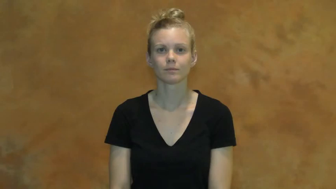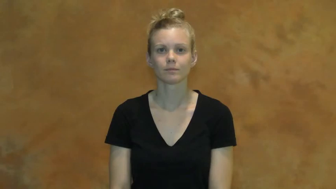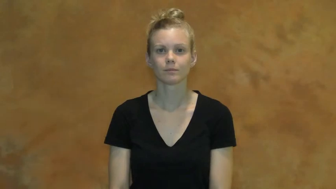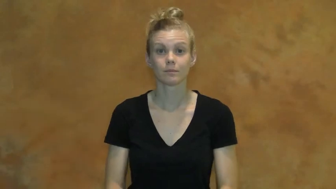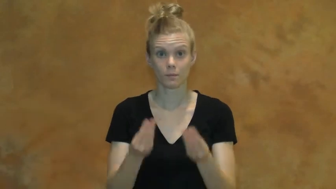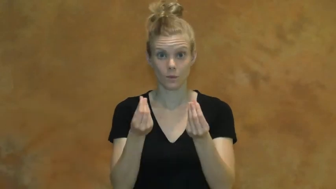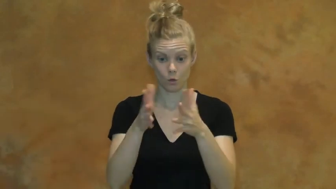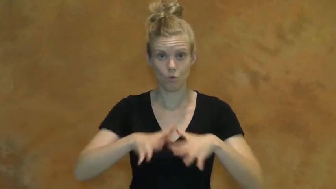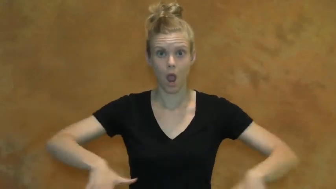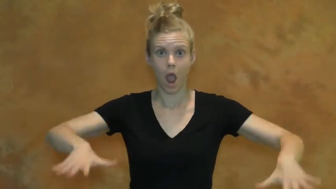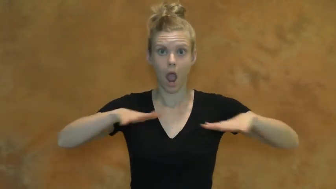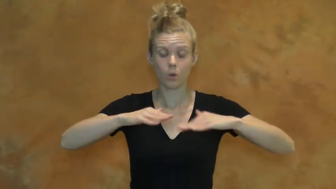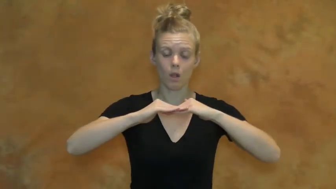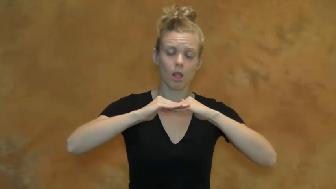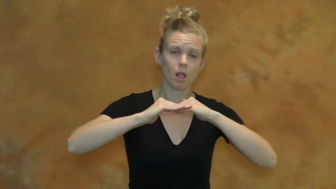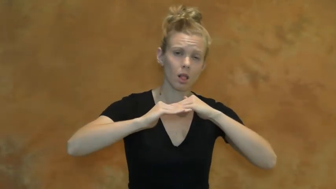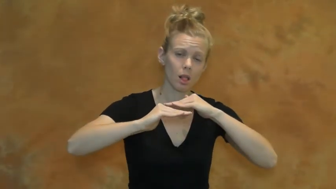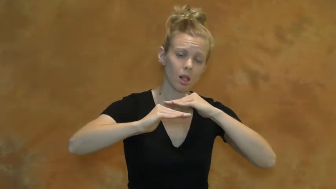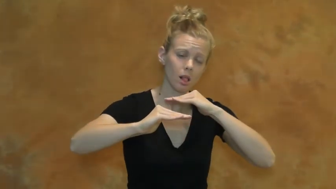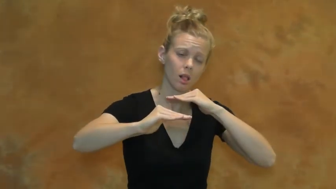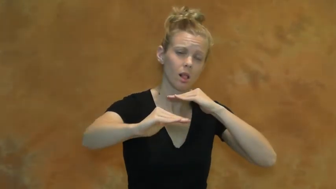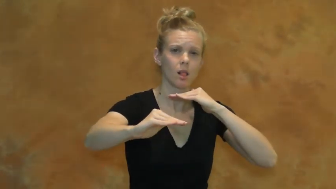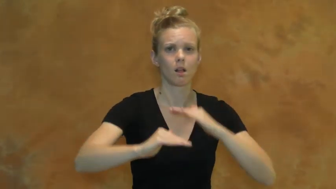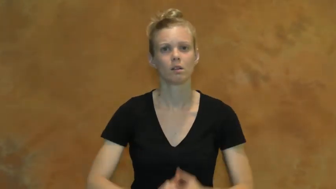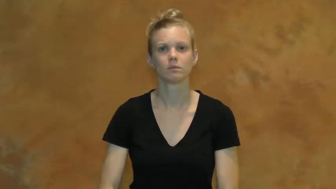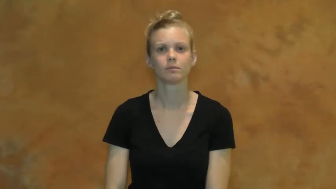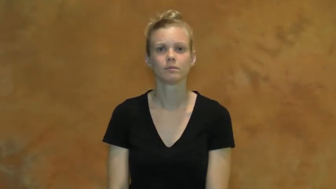plain